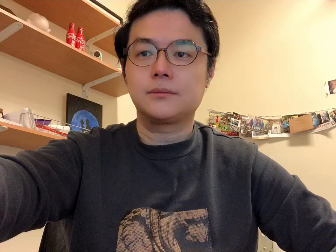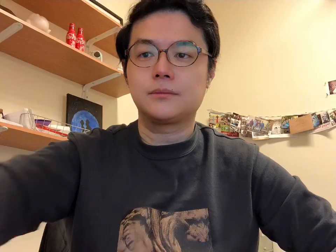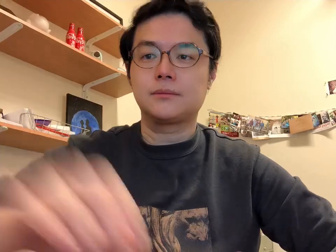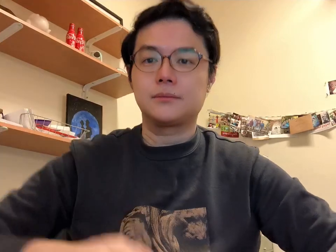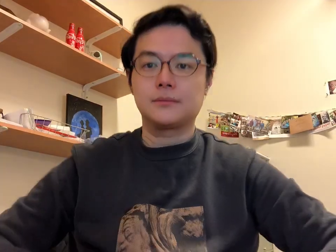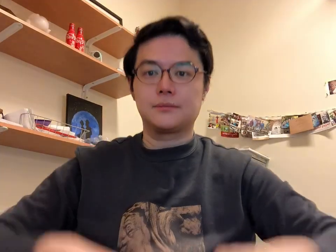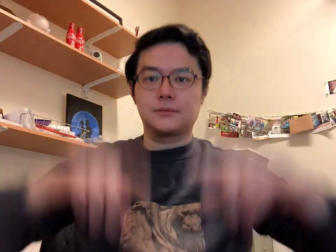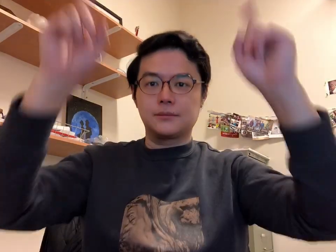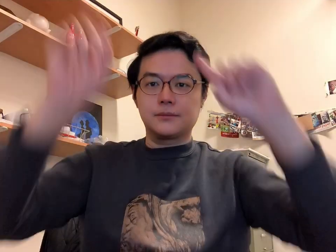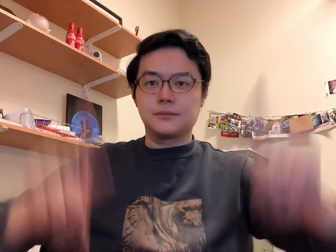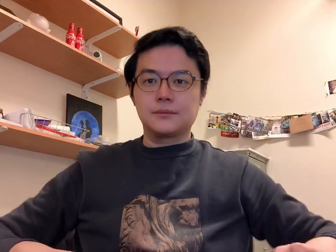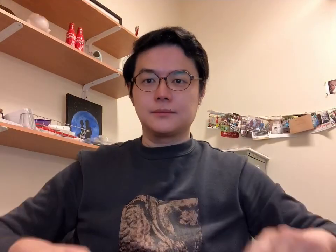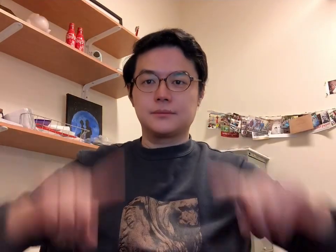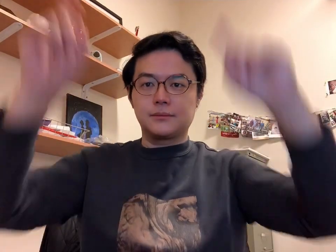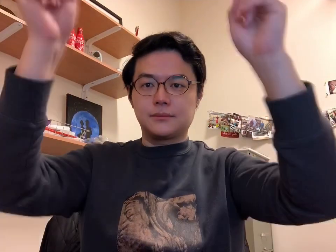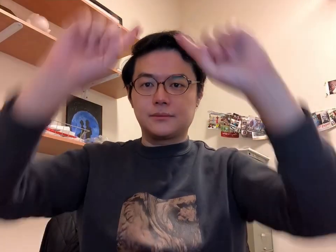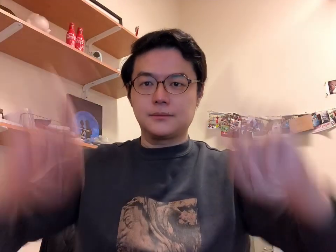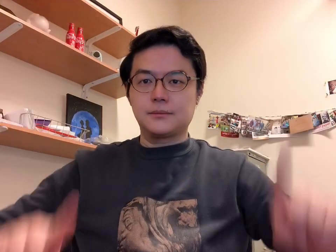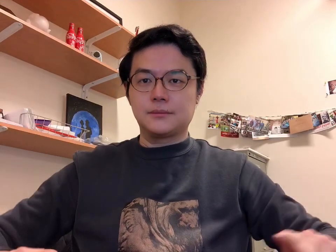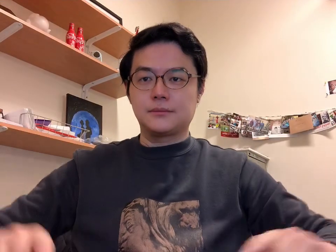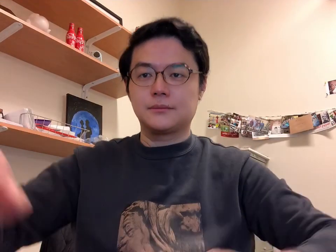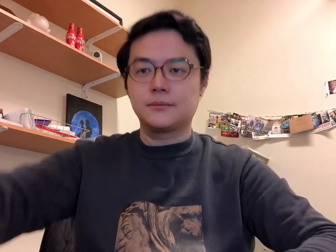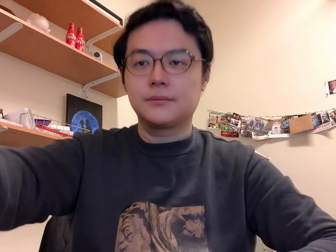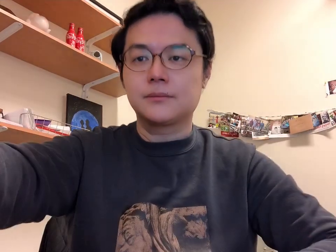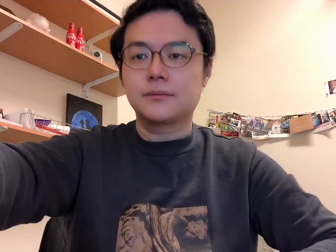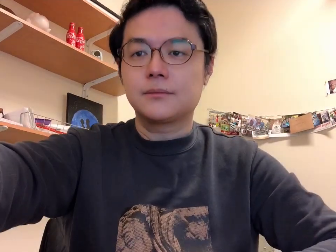Thunder